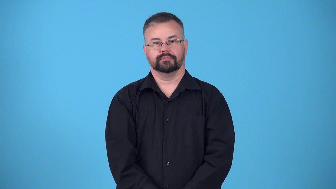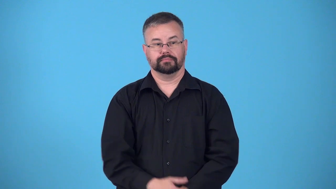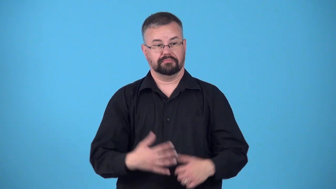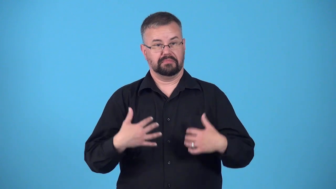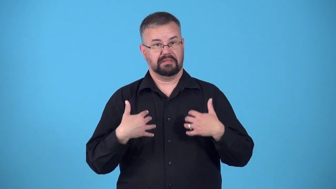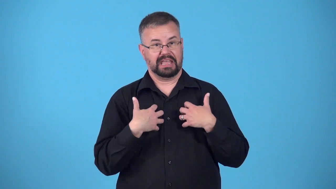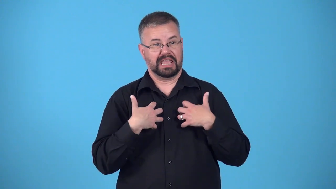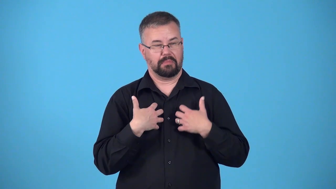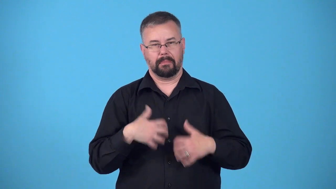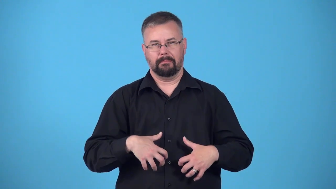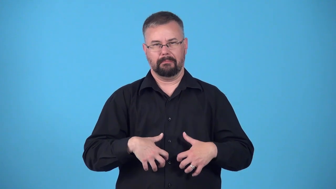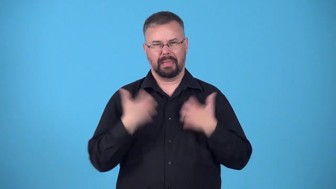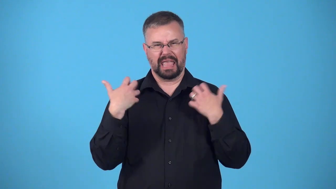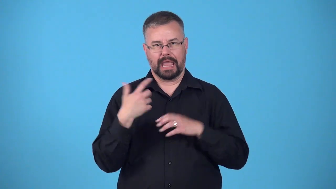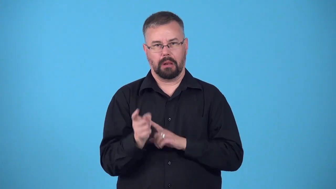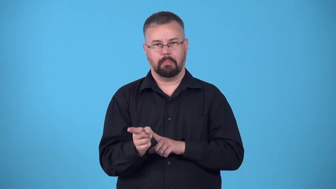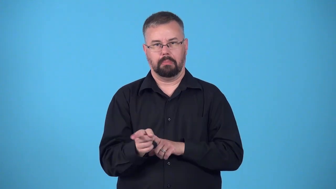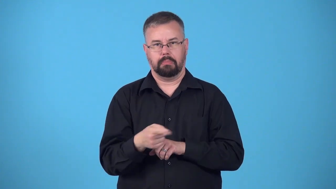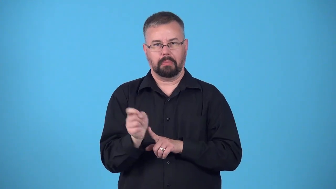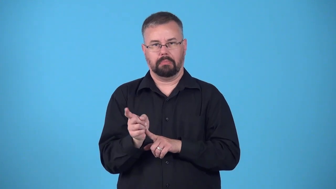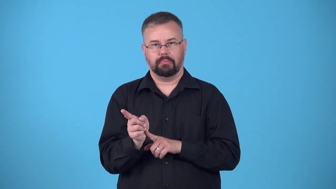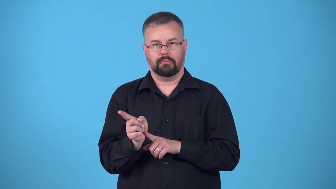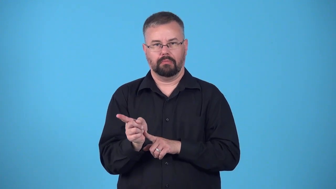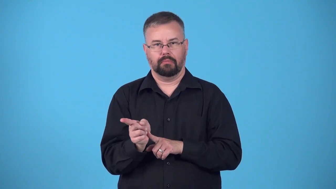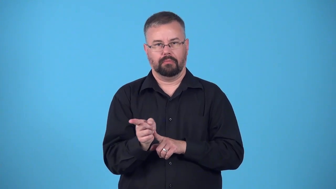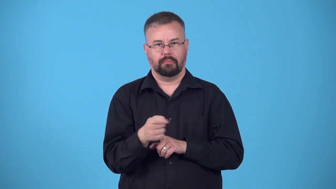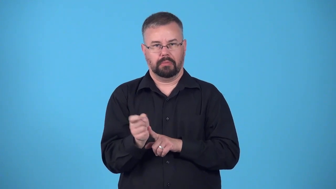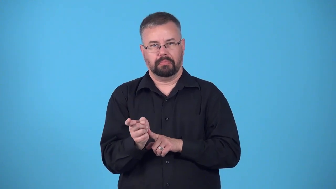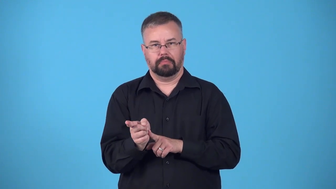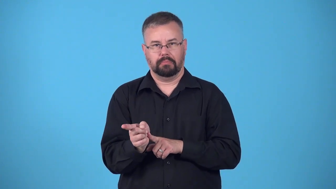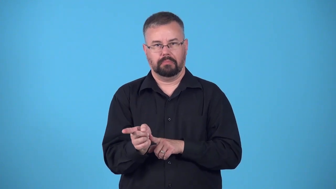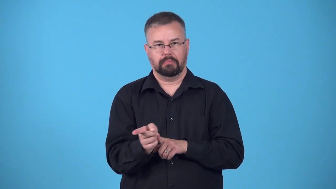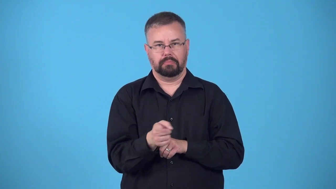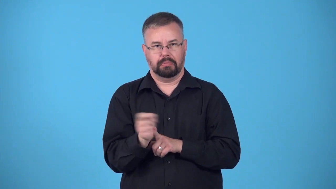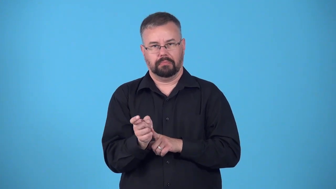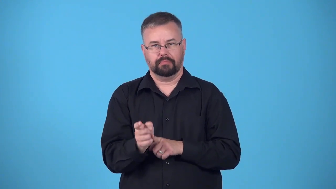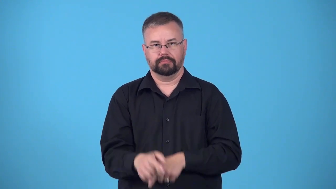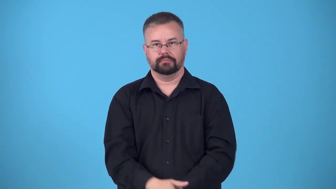switch,swish tail